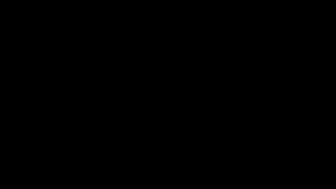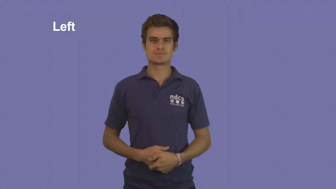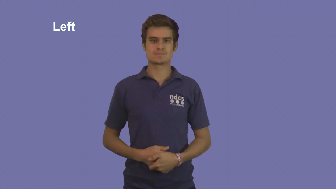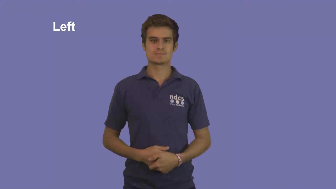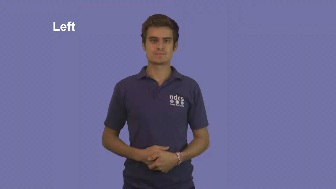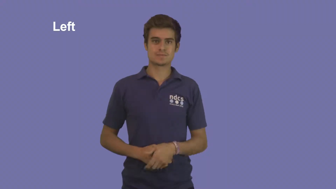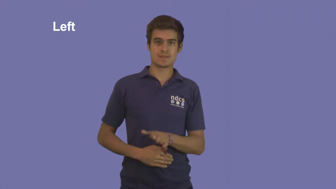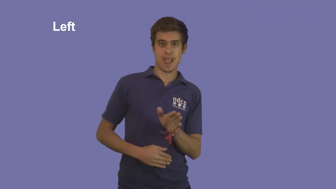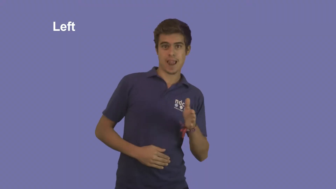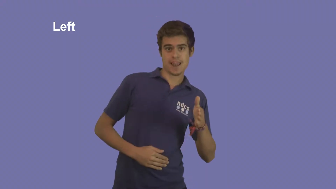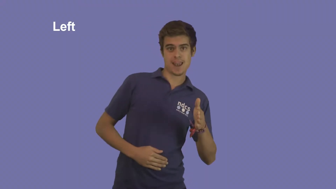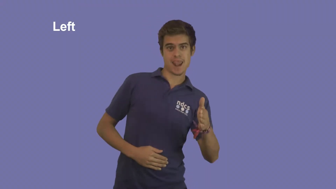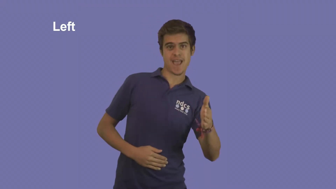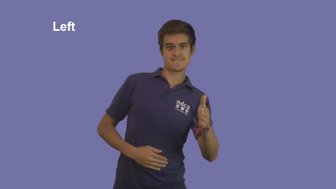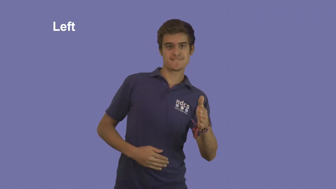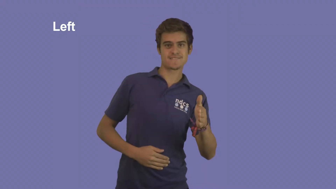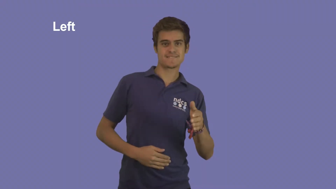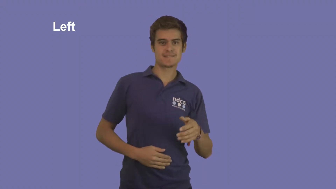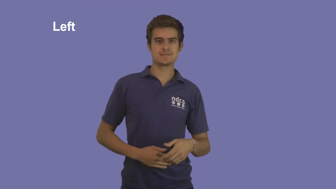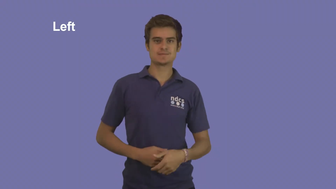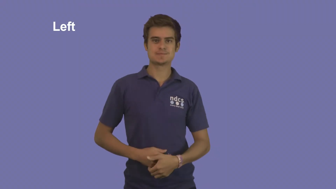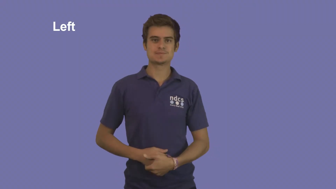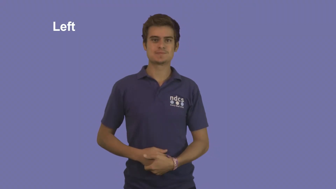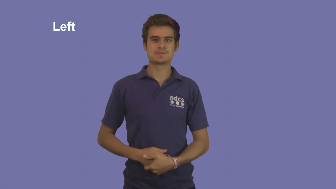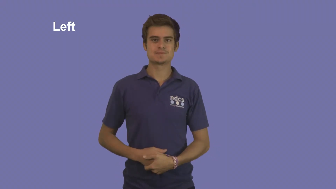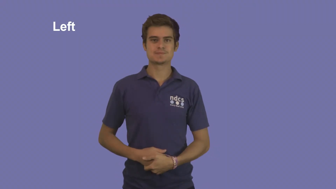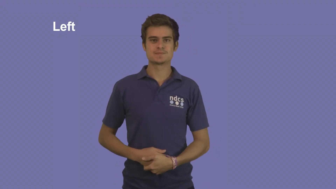Left